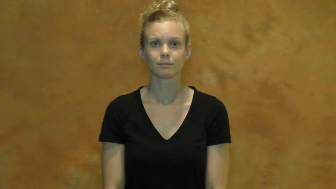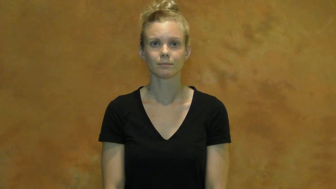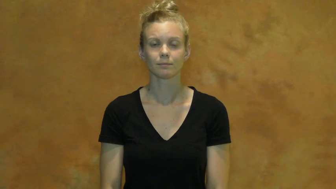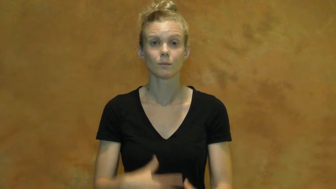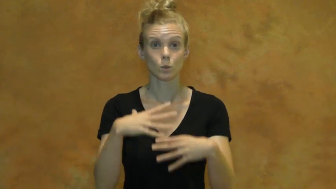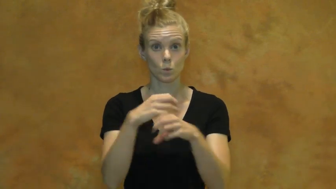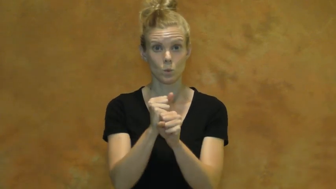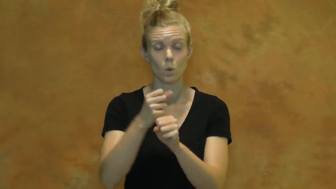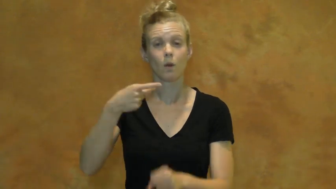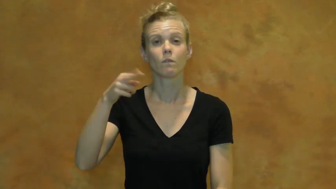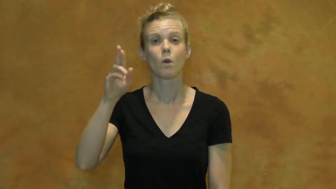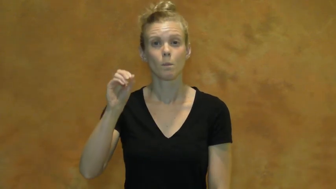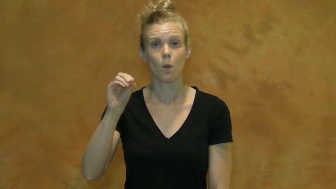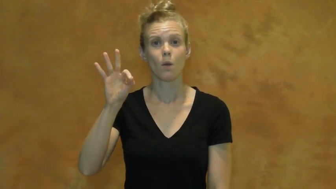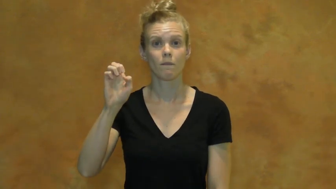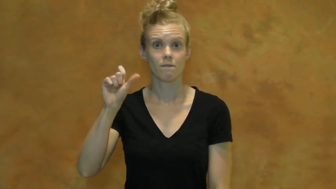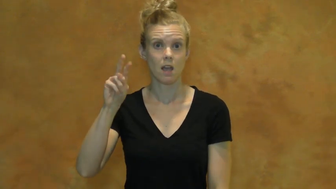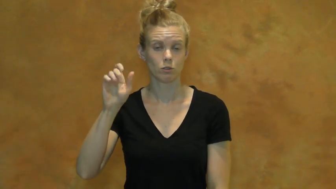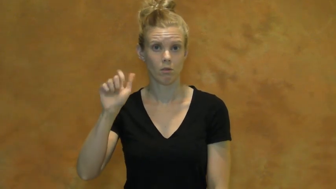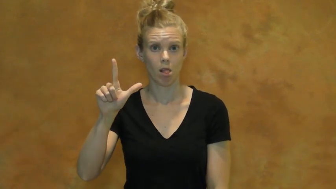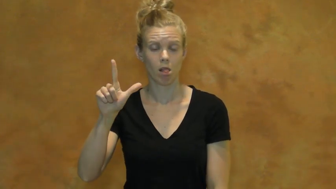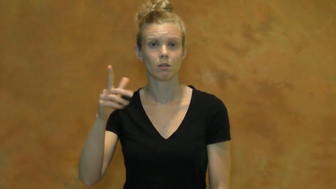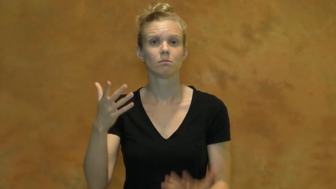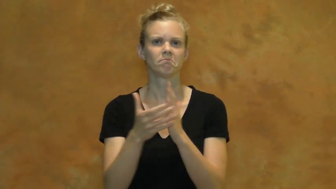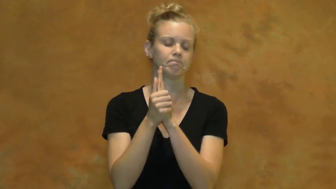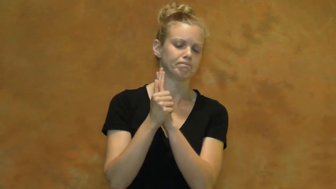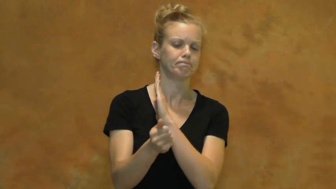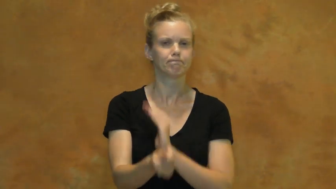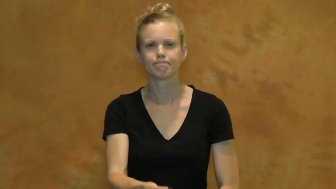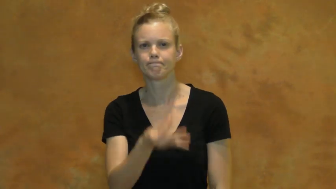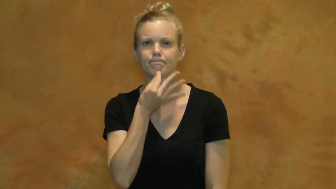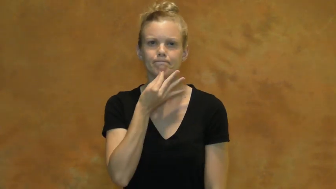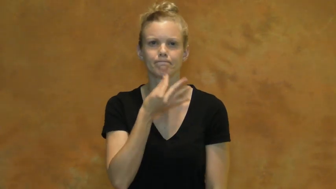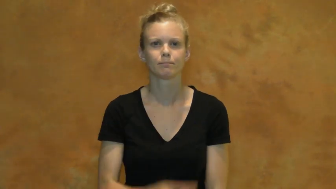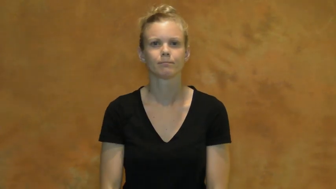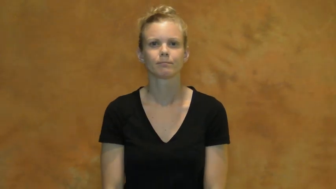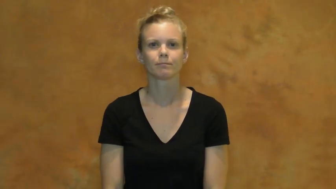pro